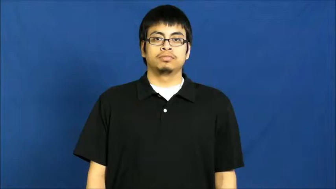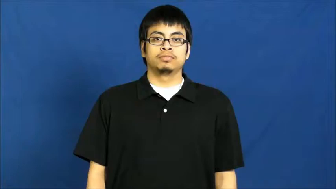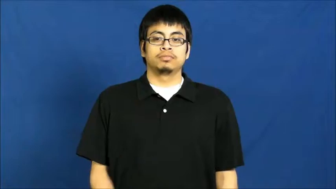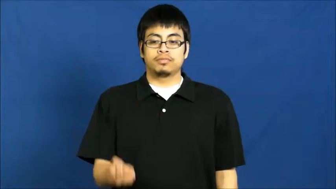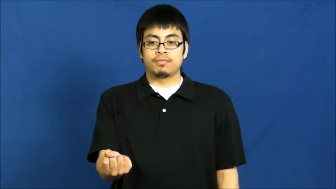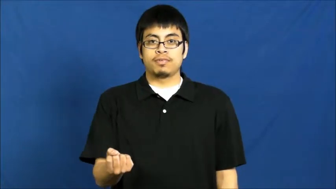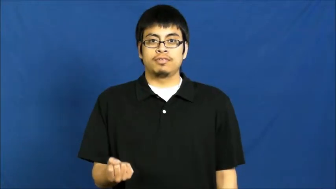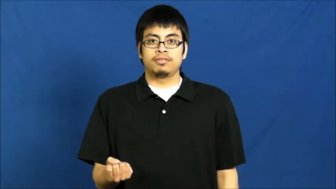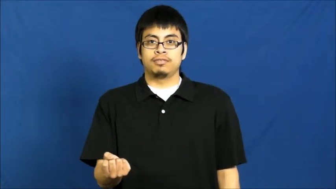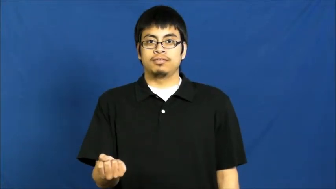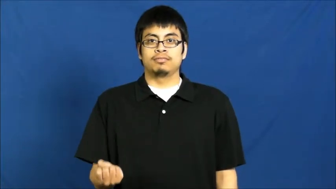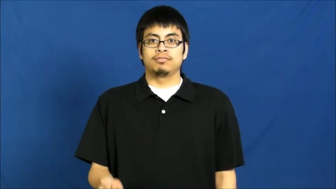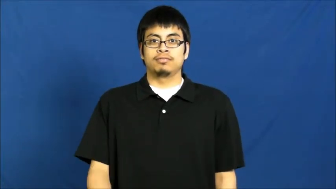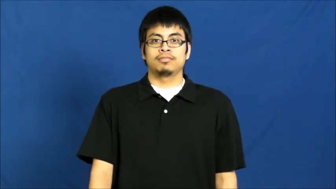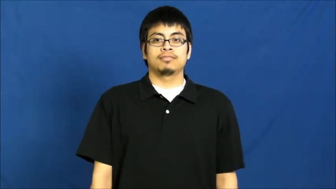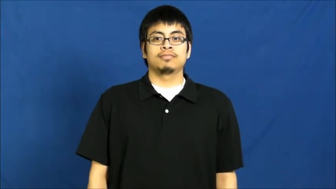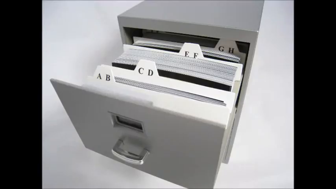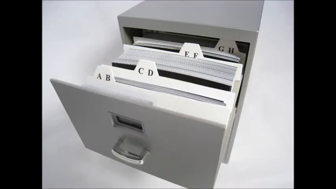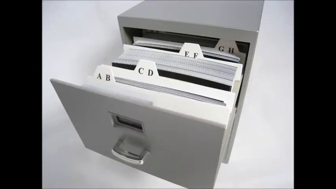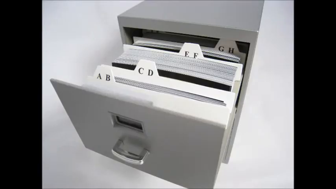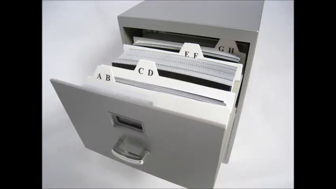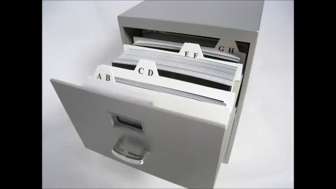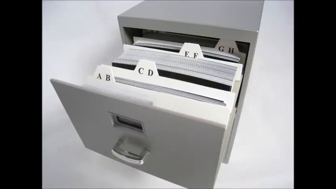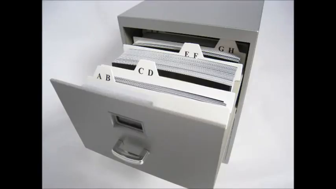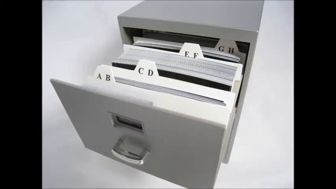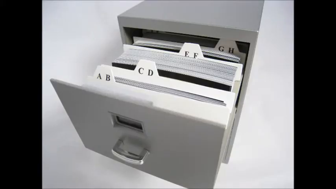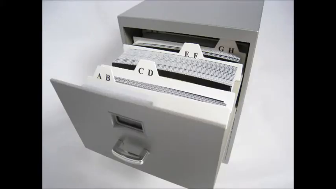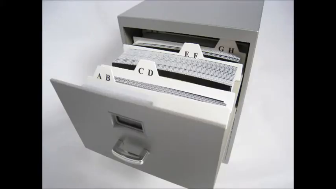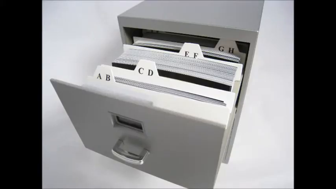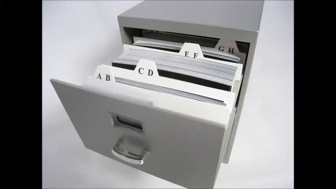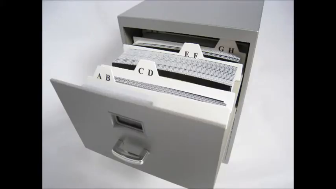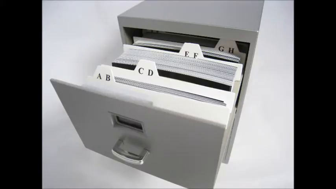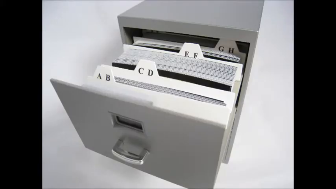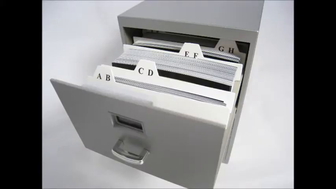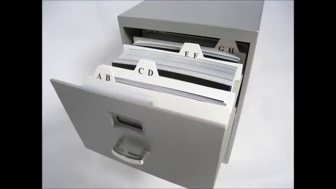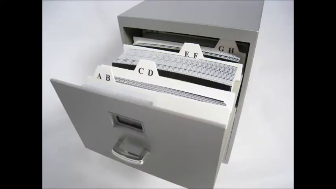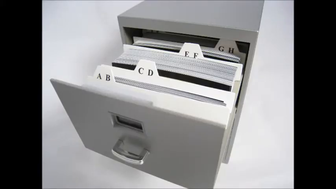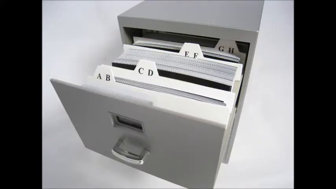file-cabinet